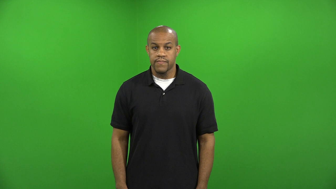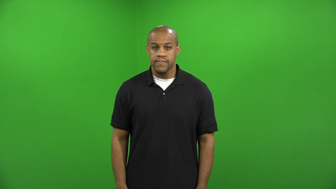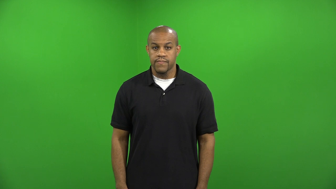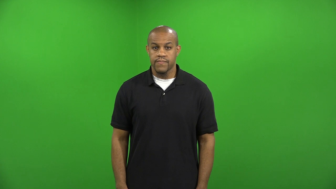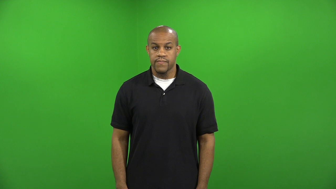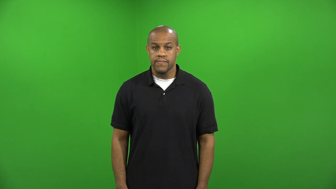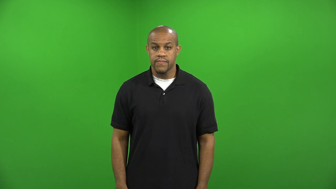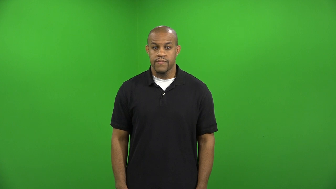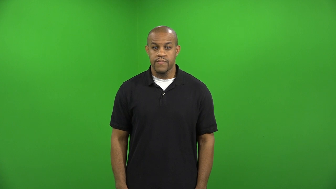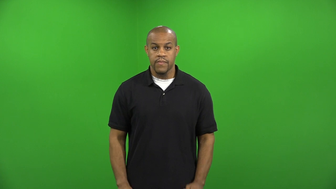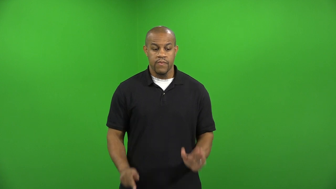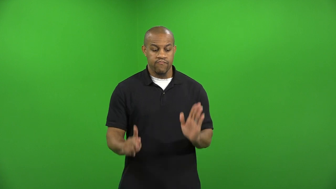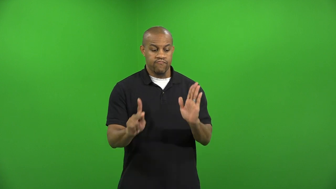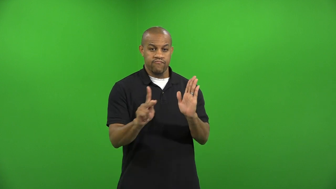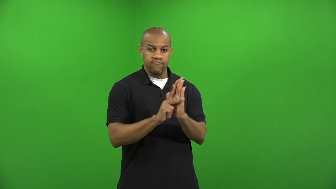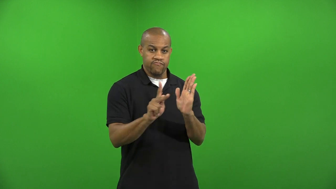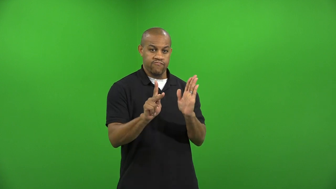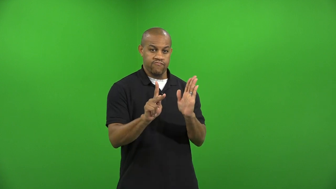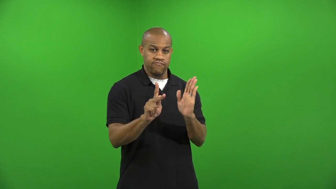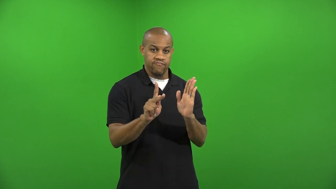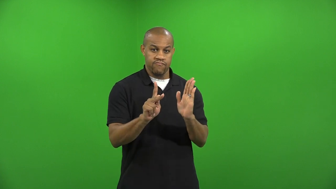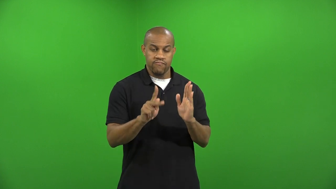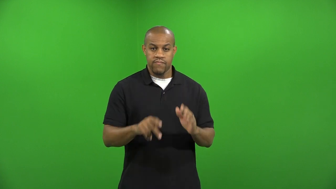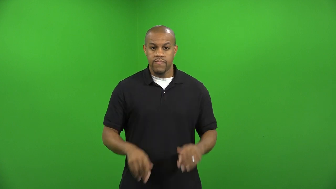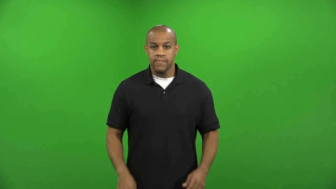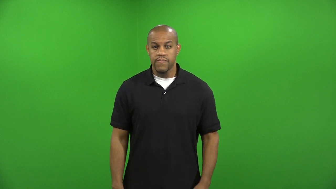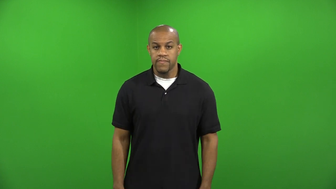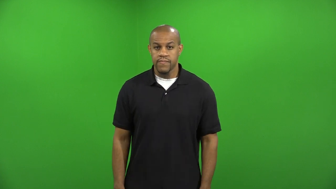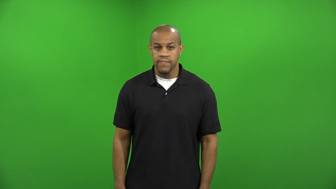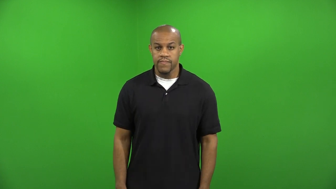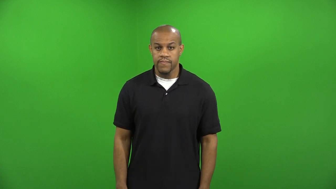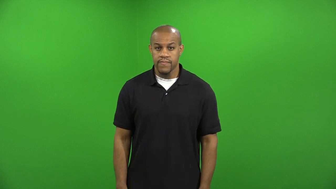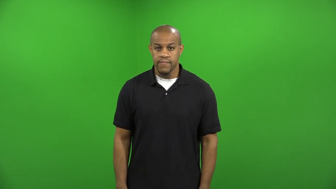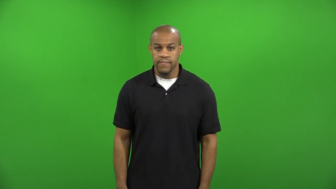Strike out